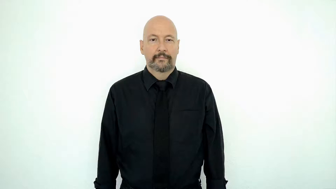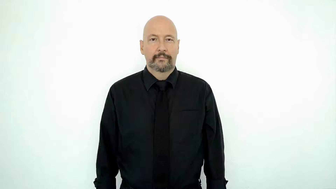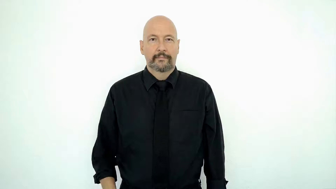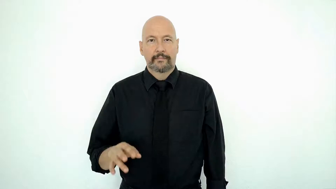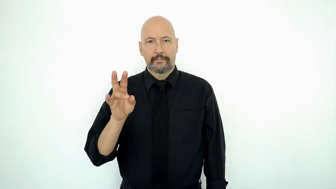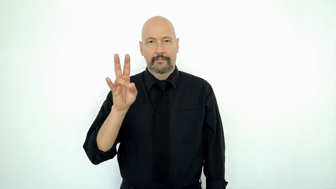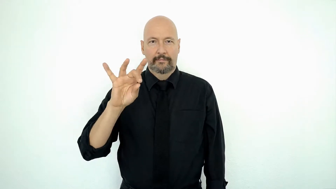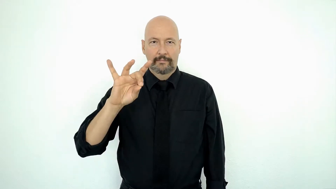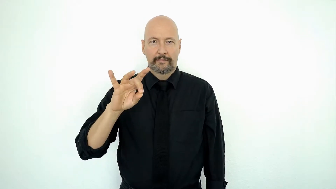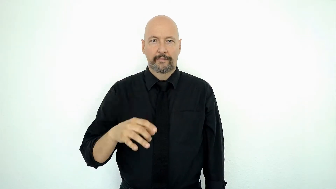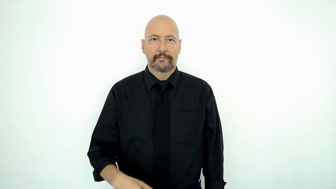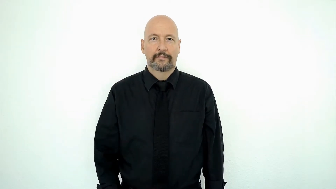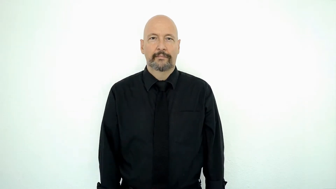78